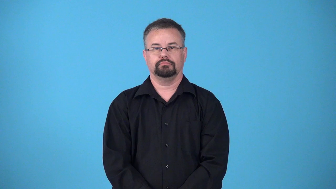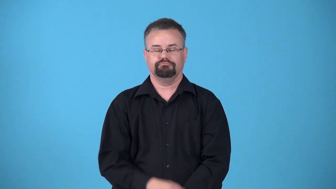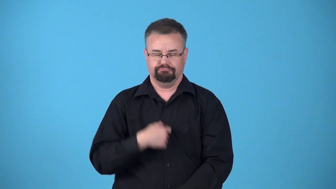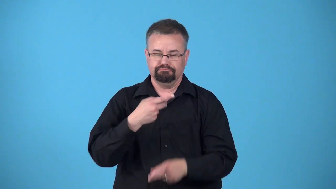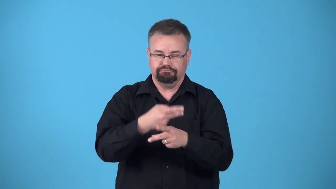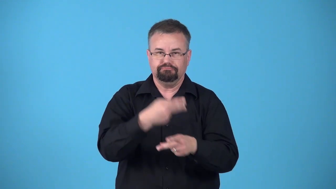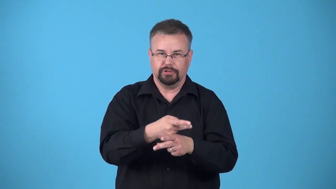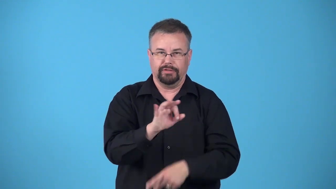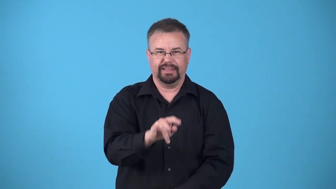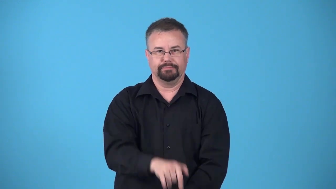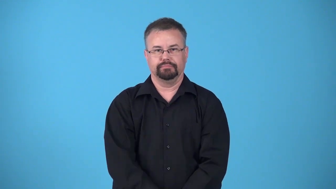i've got it covered